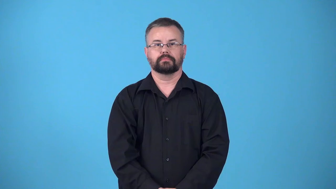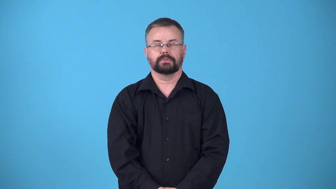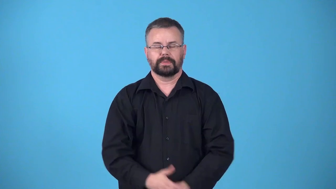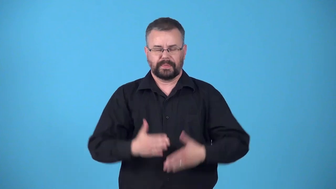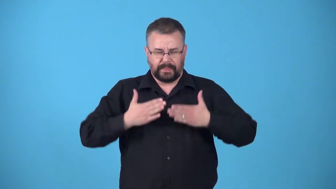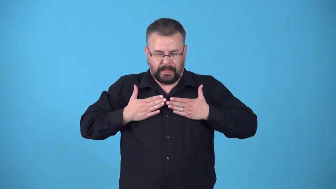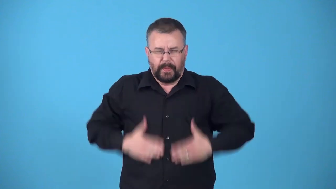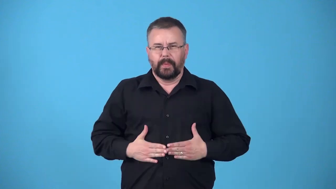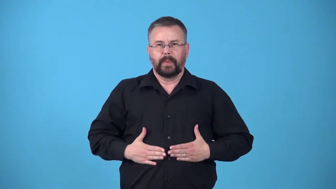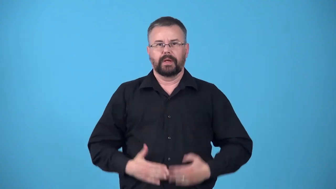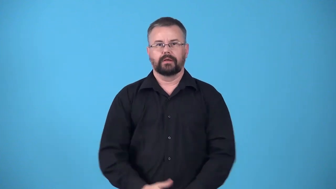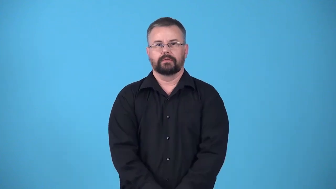flat as a board,flat as a pancake